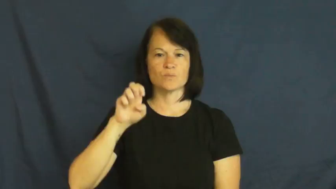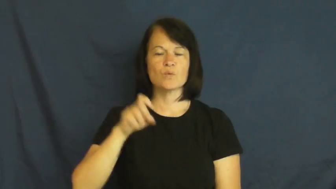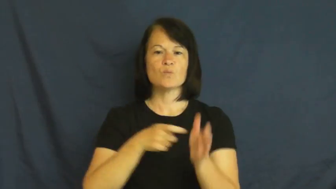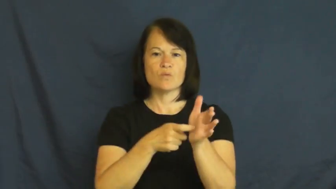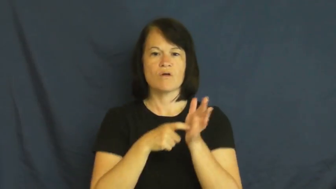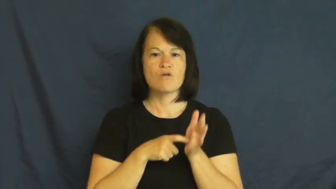in order for